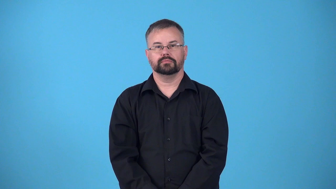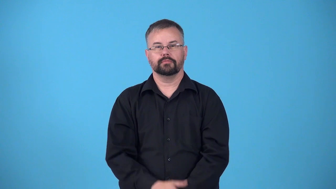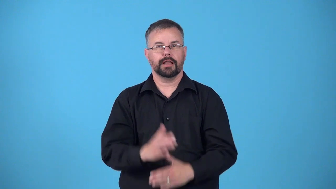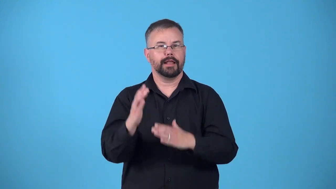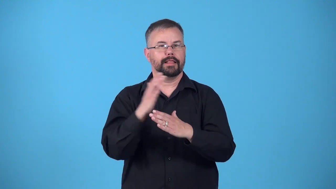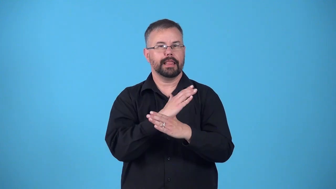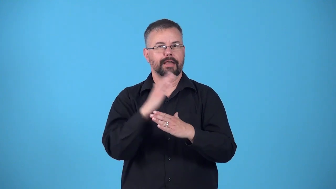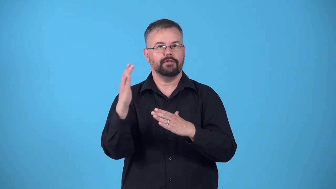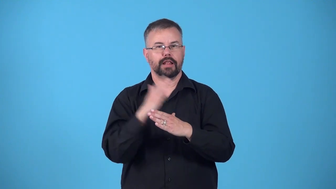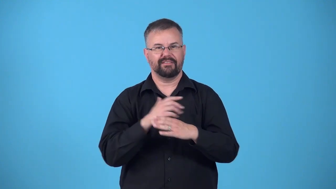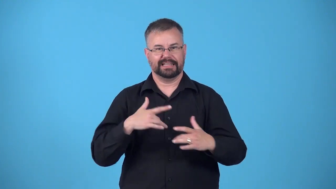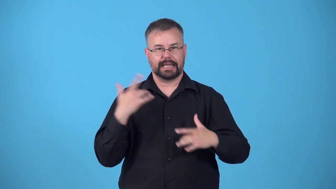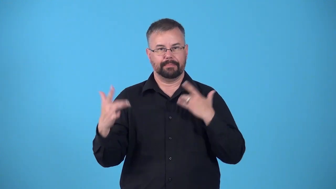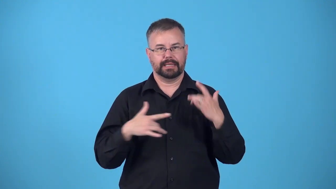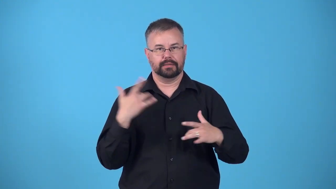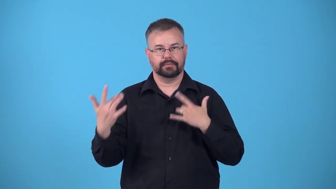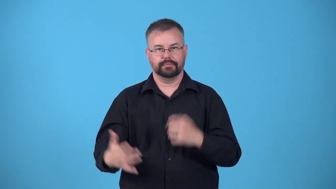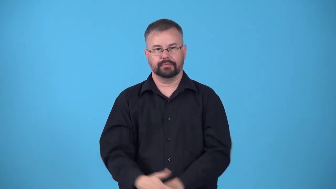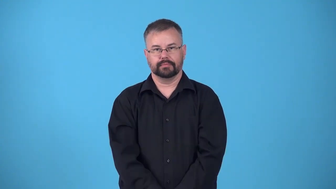temperature-level of excitement